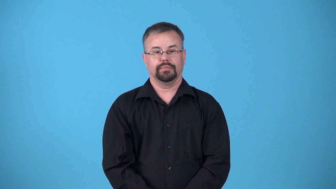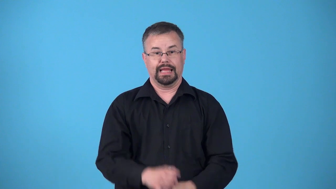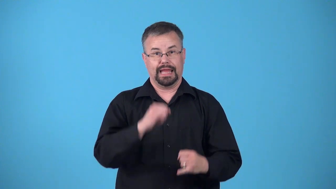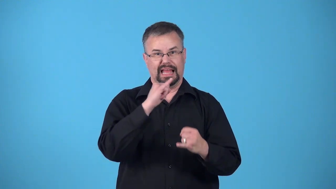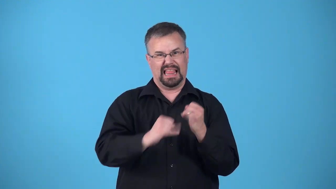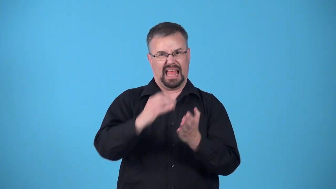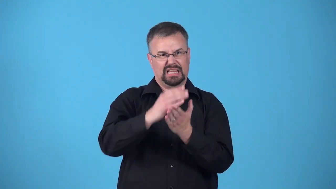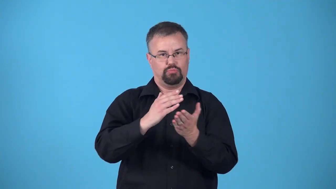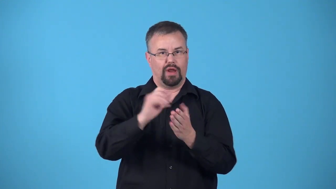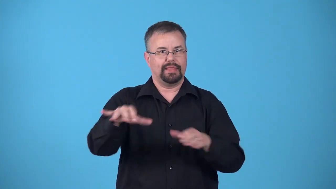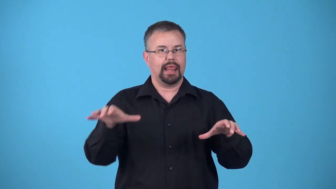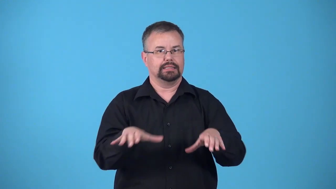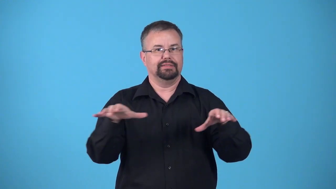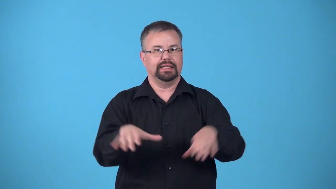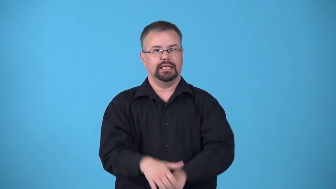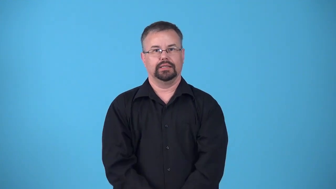home stretch